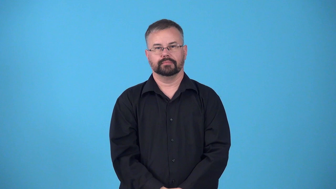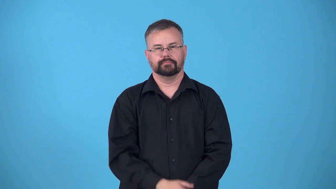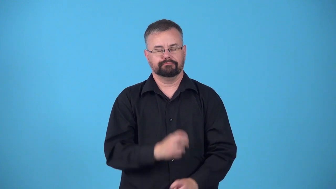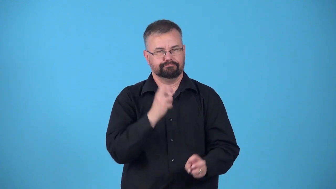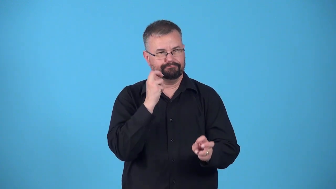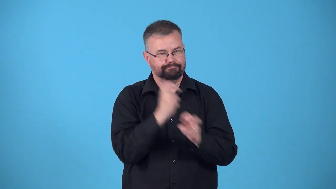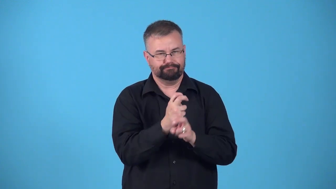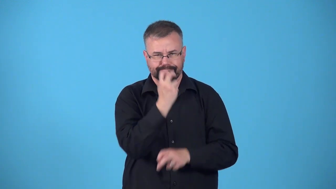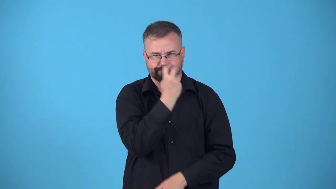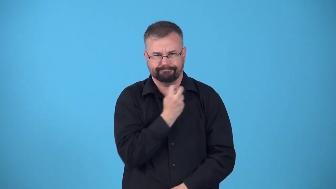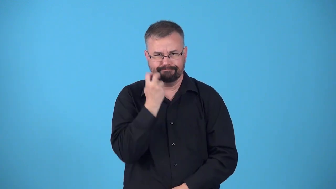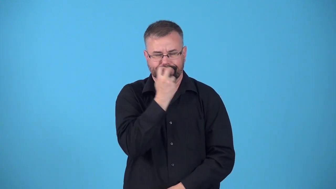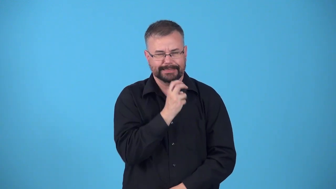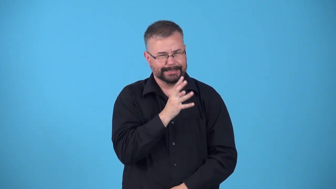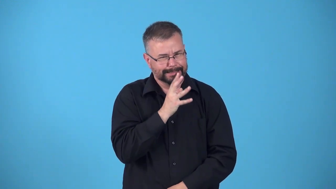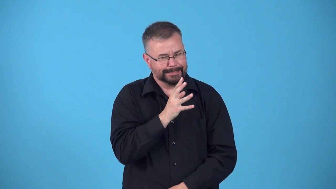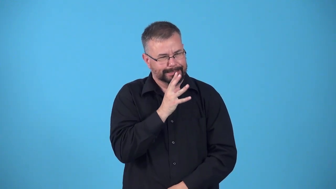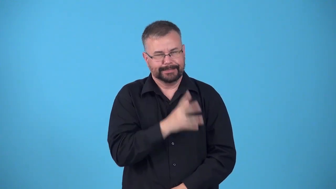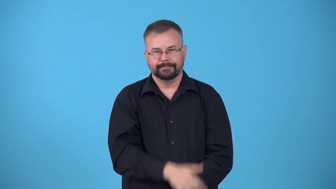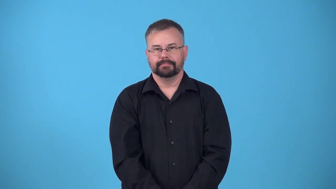unpronounceable